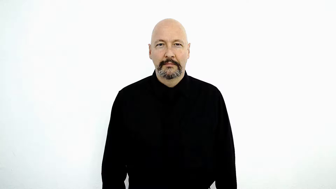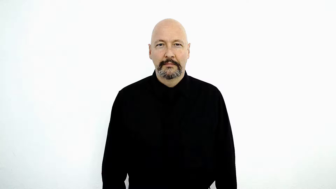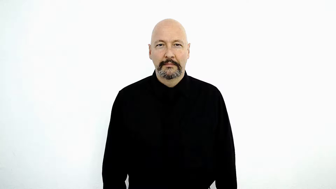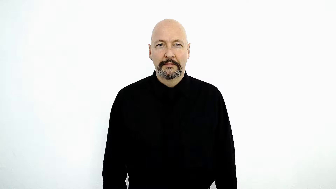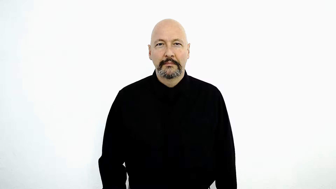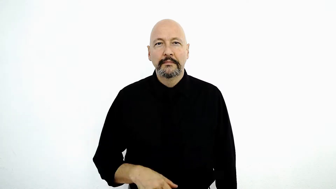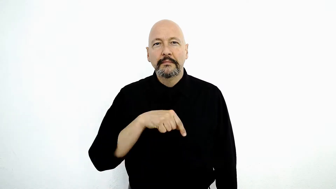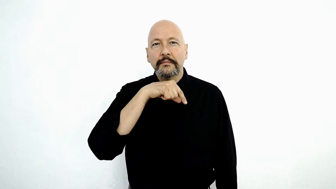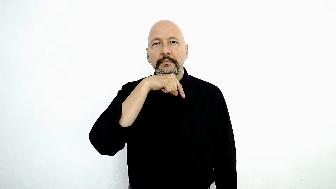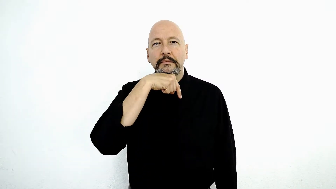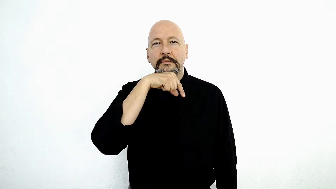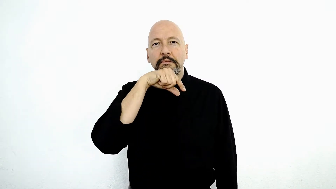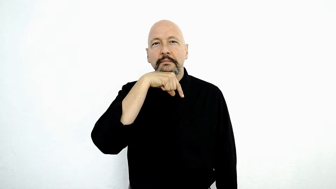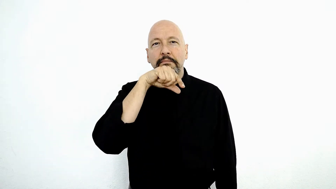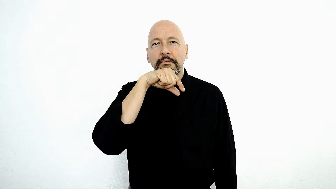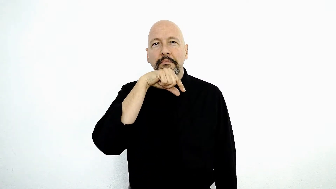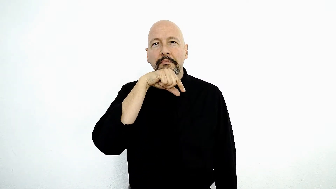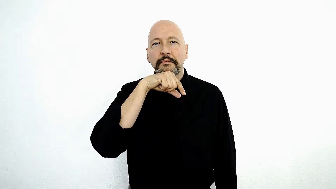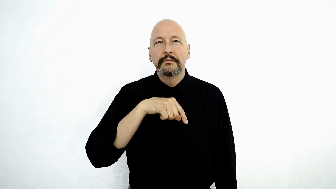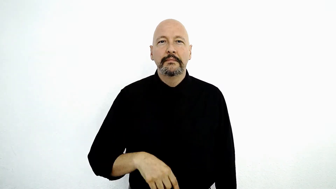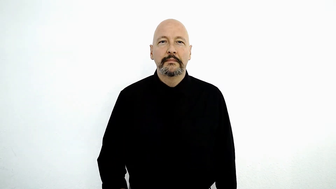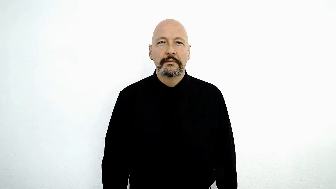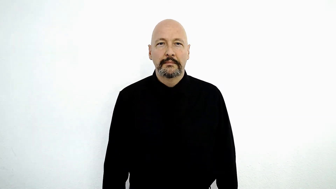TURKEY